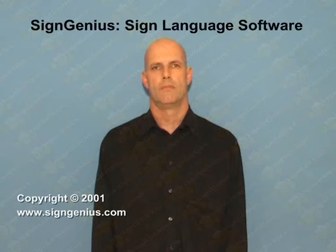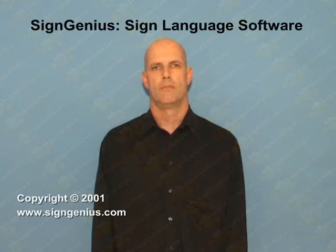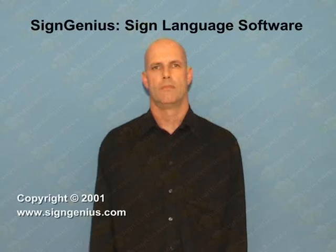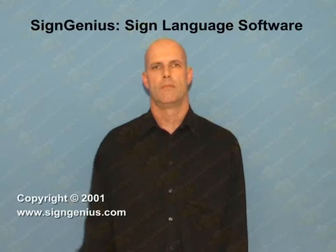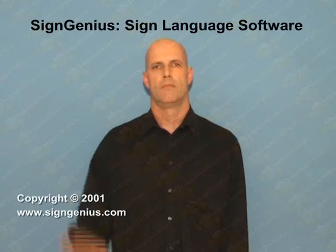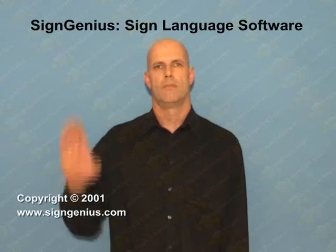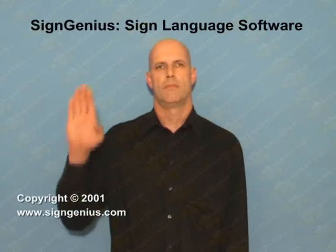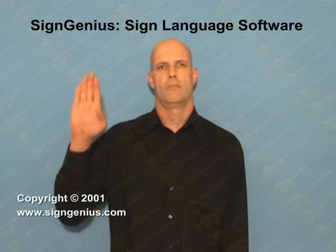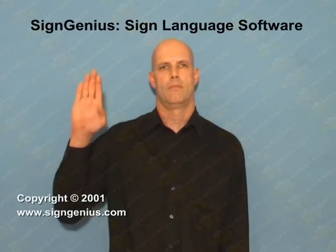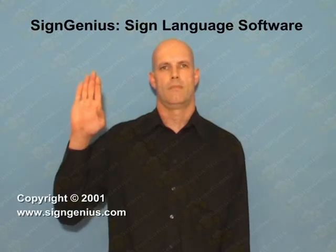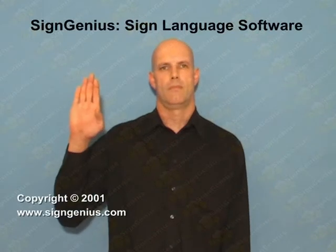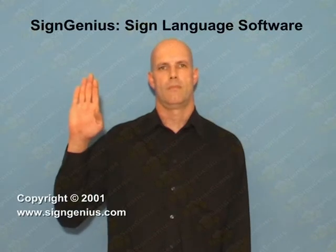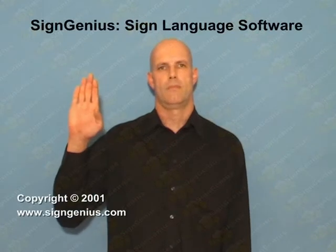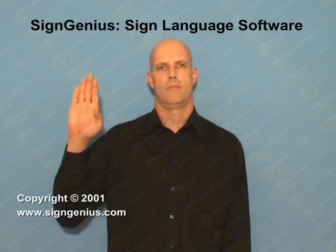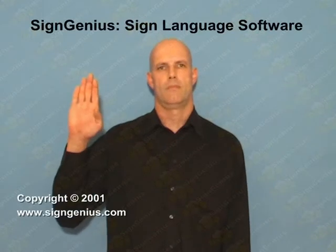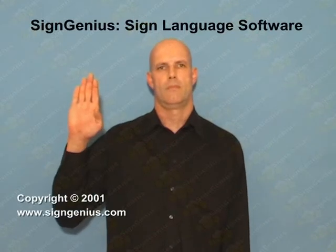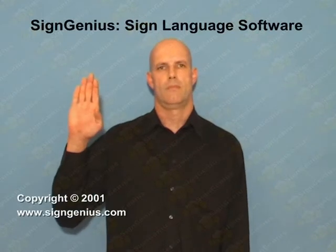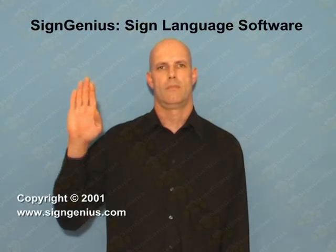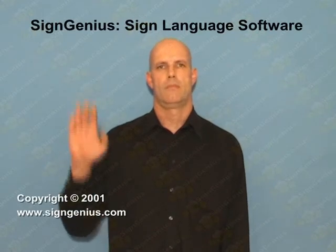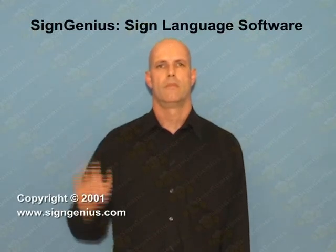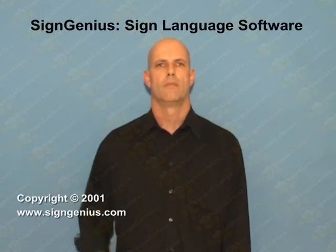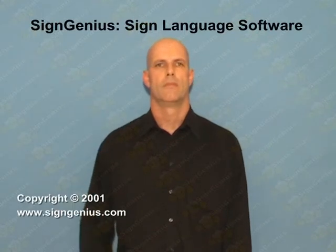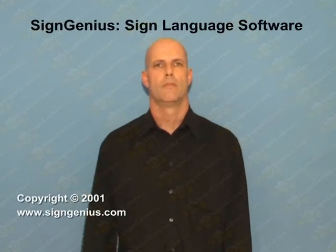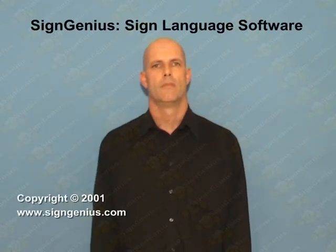B